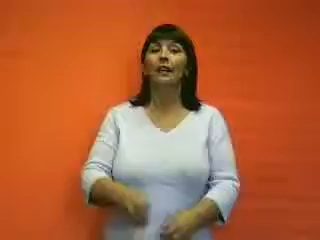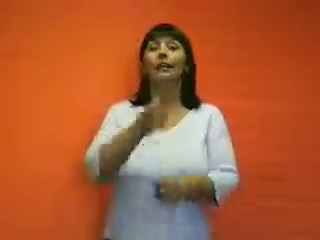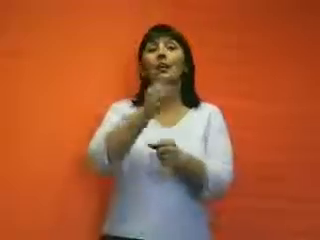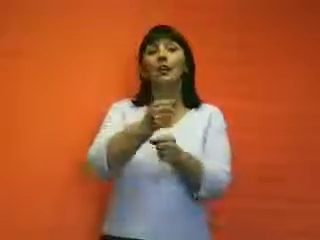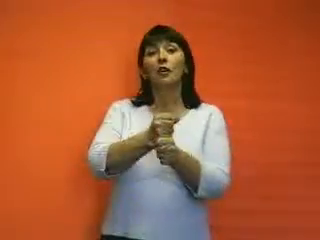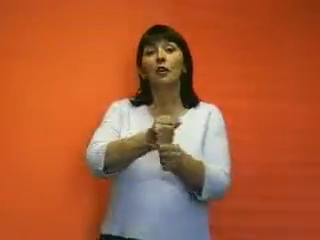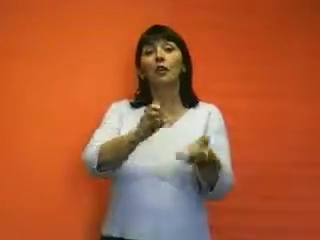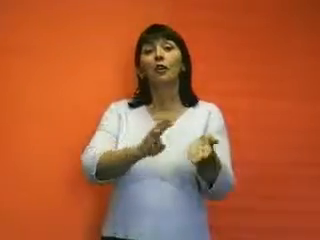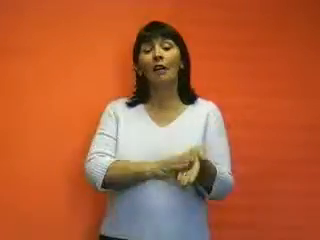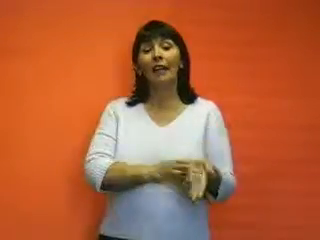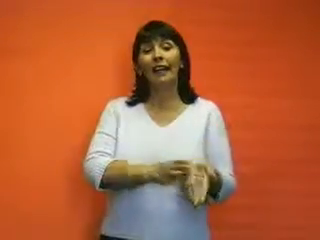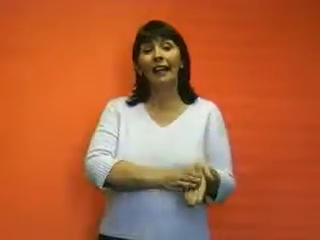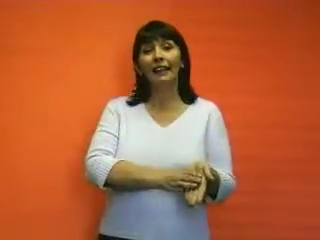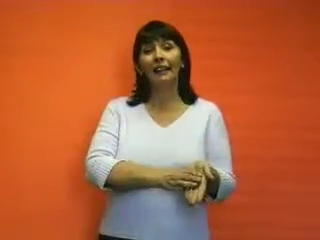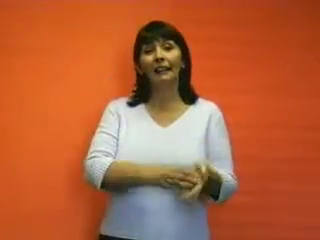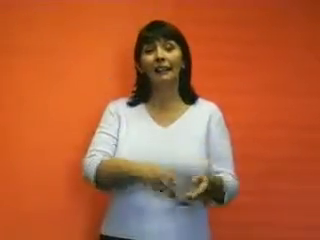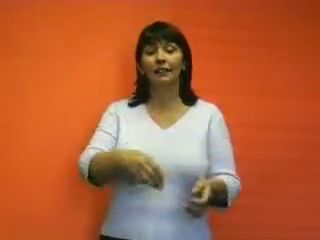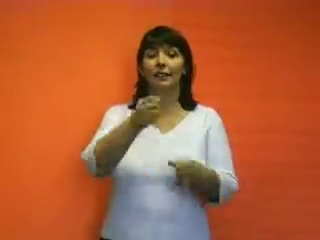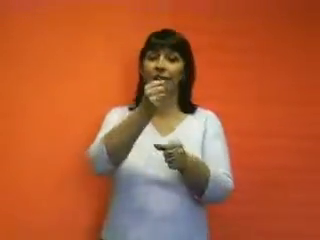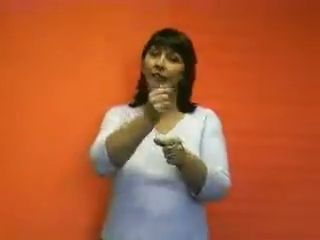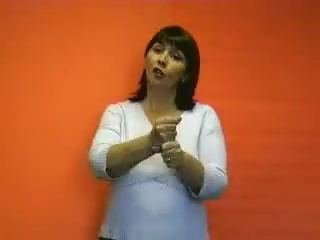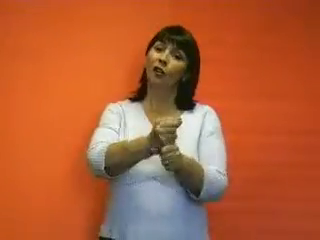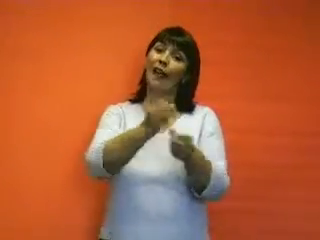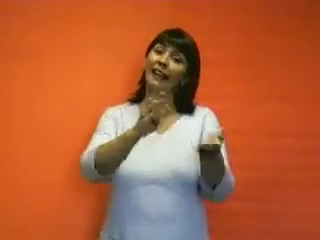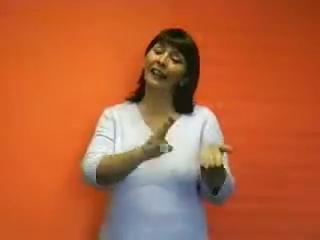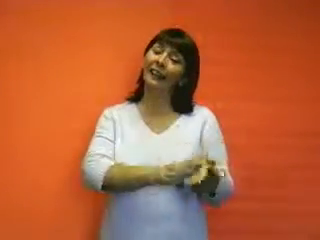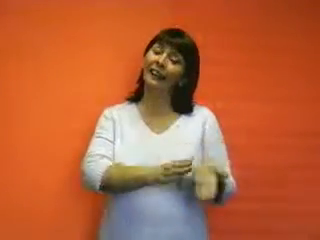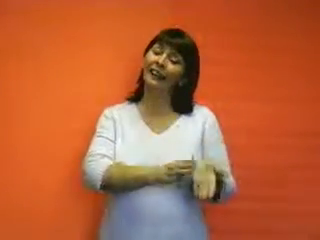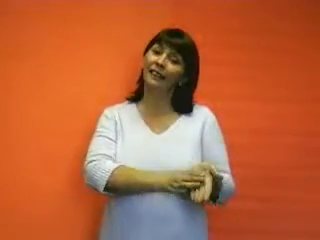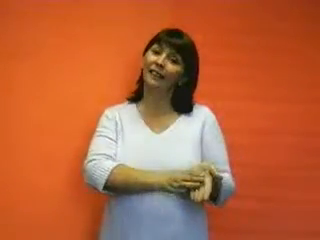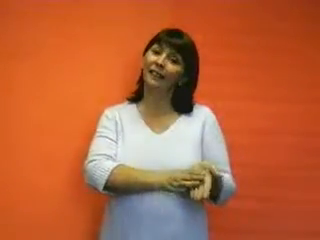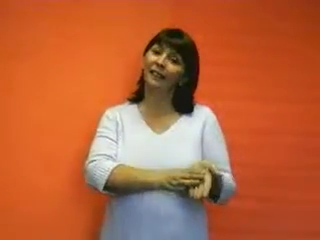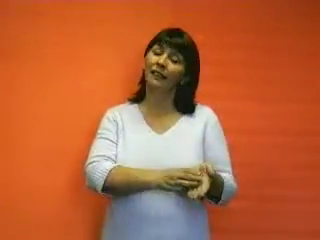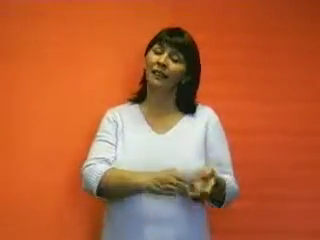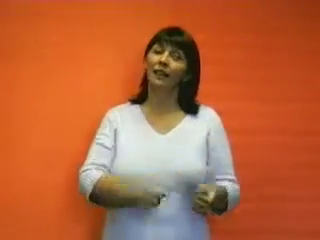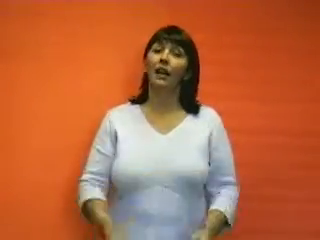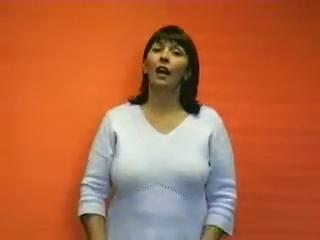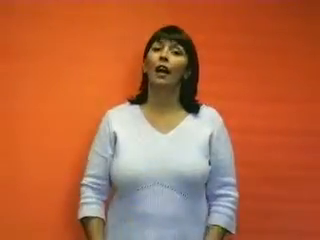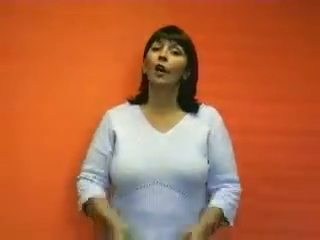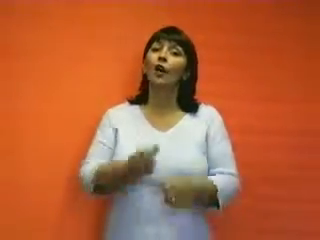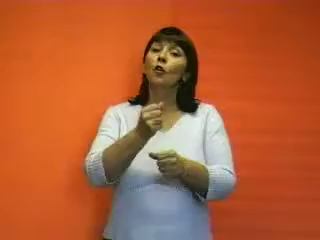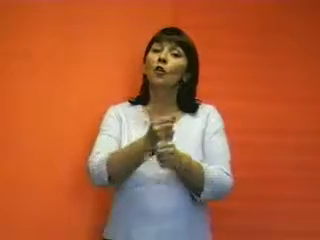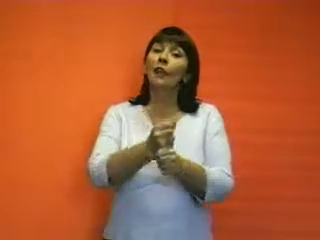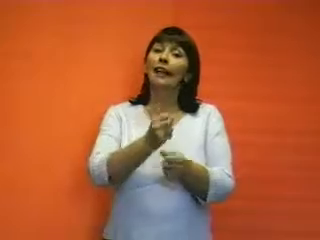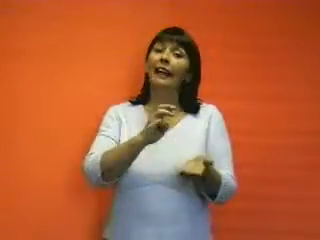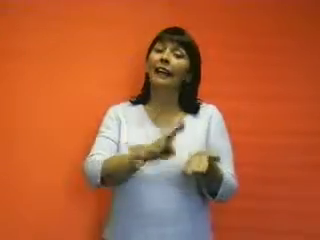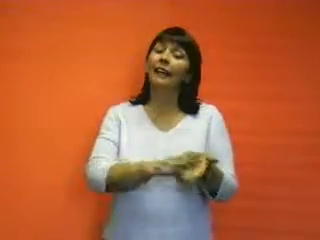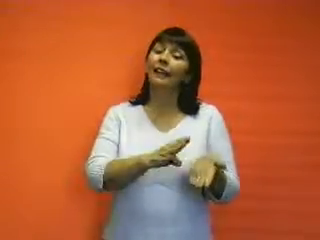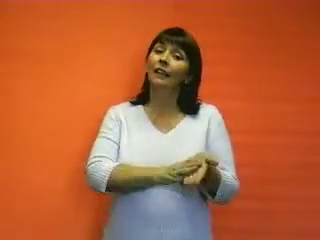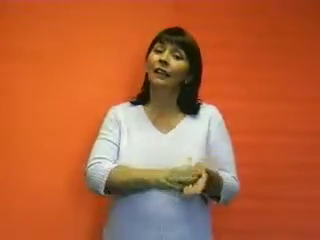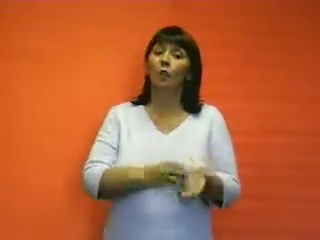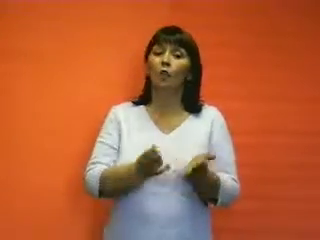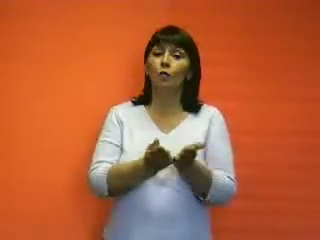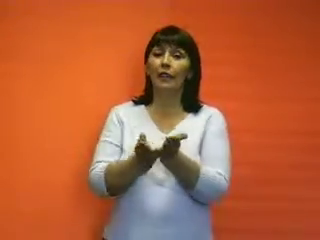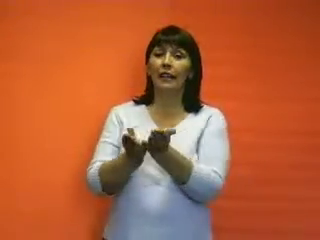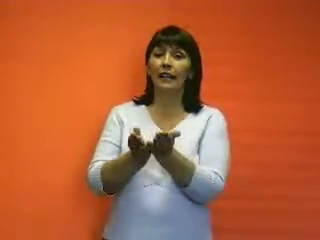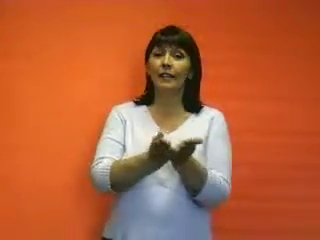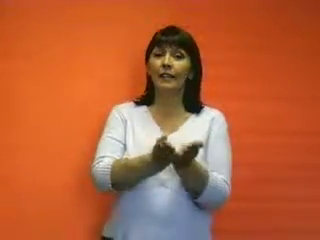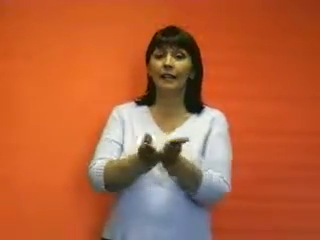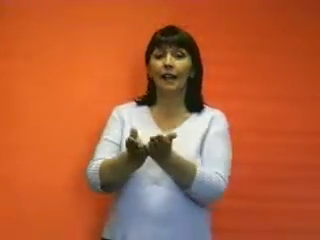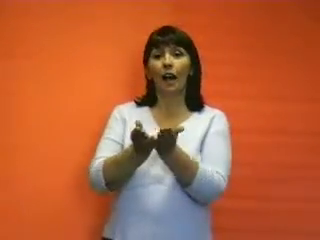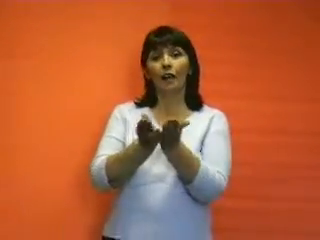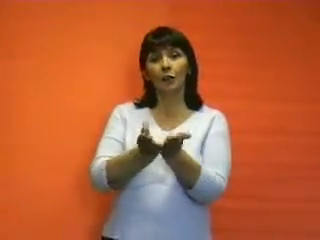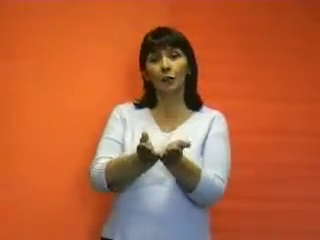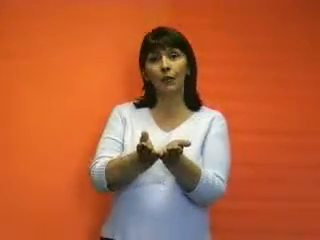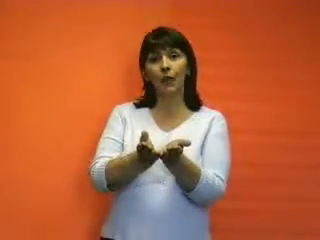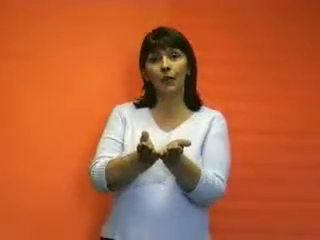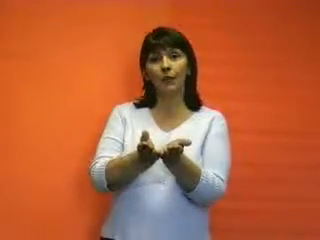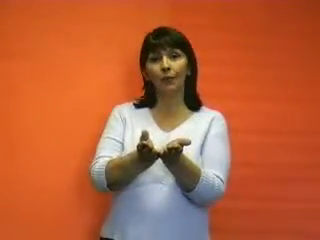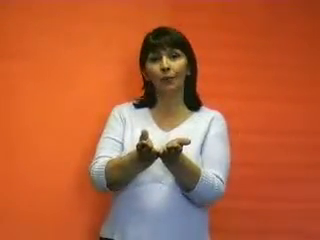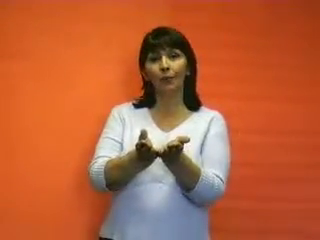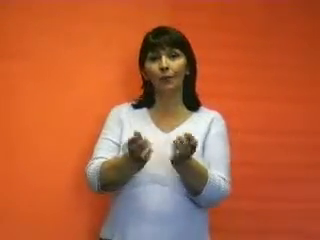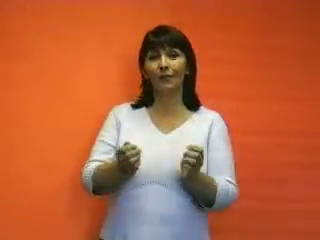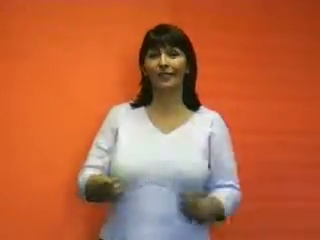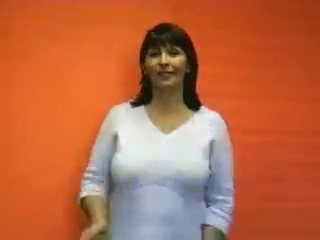Granny